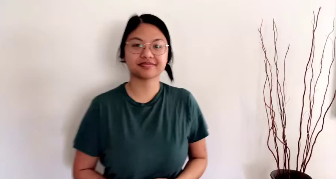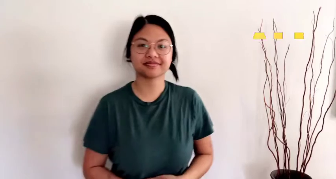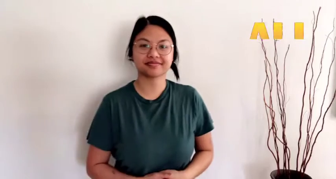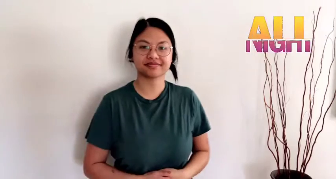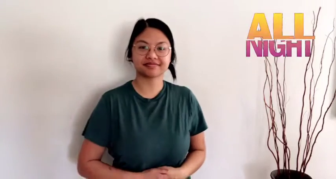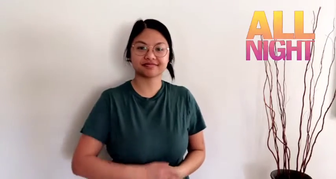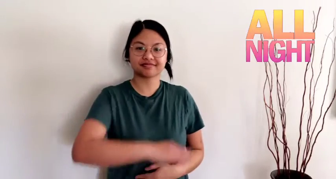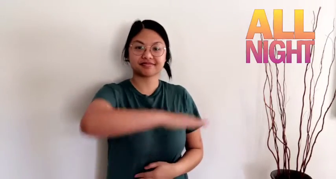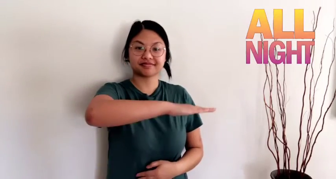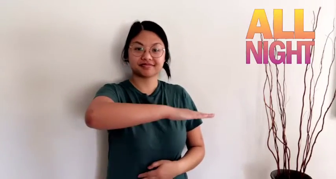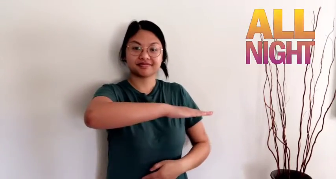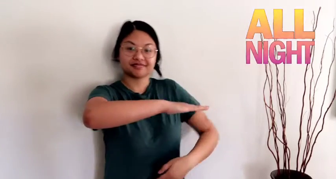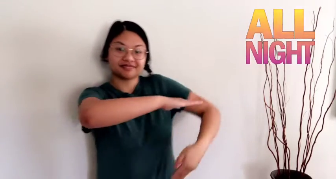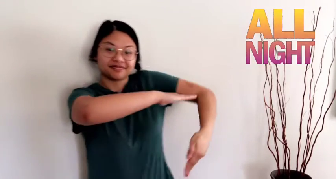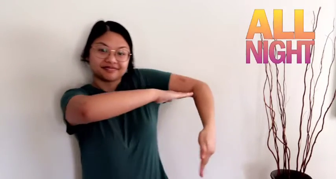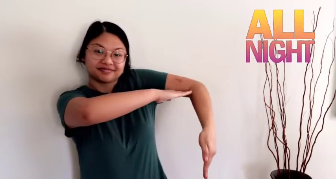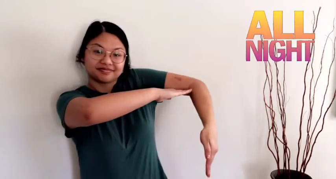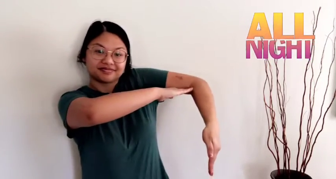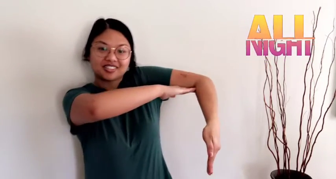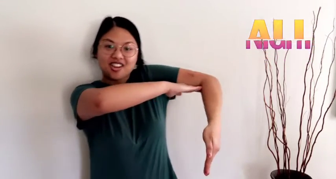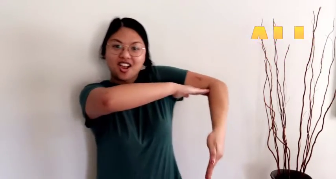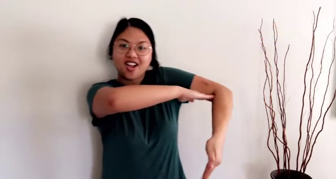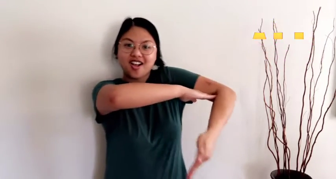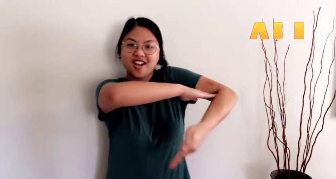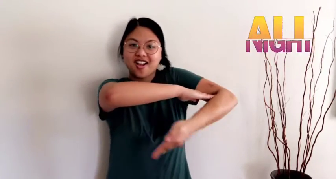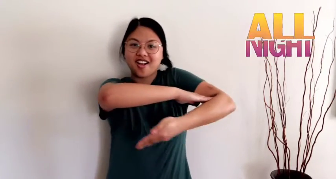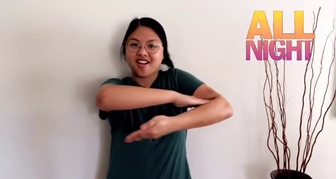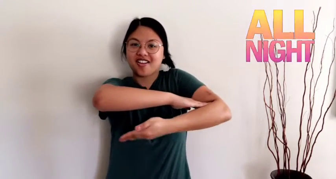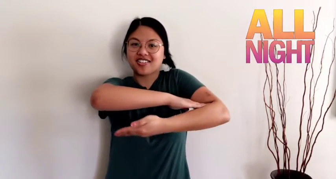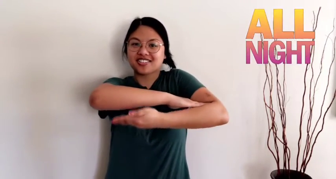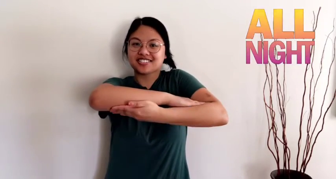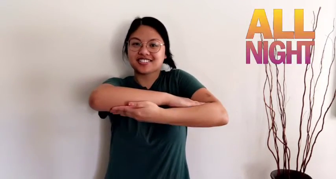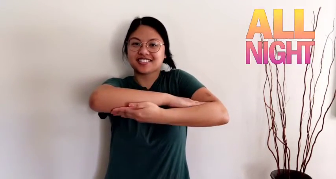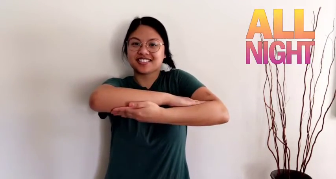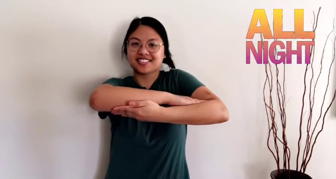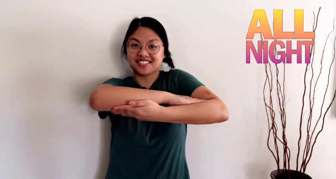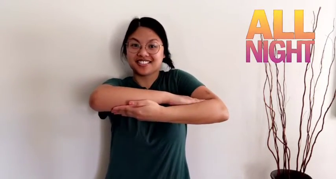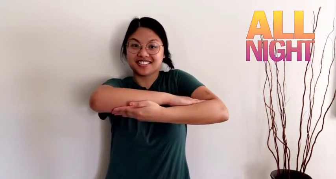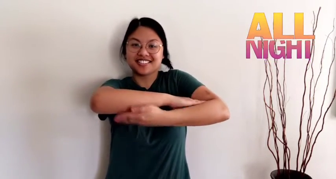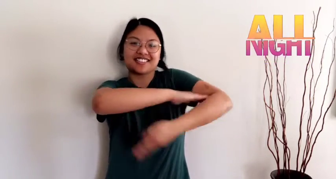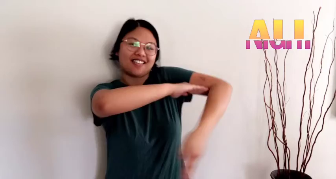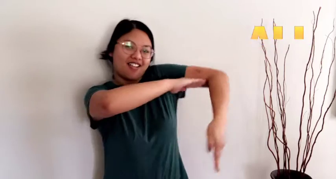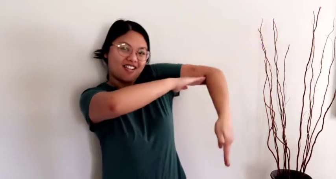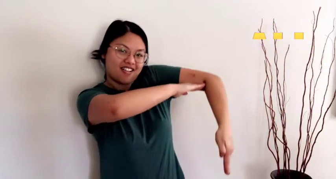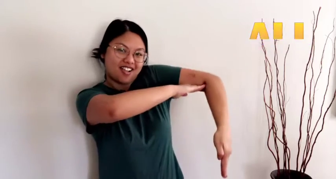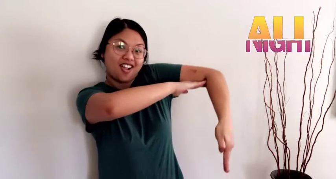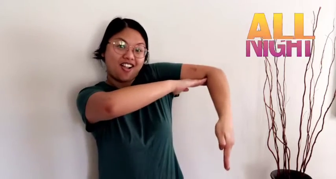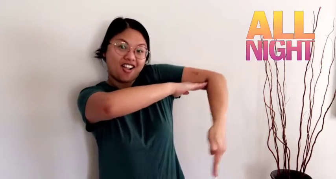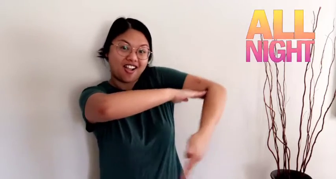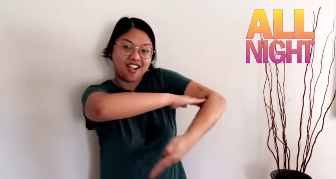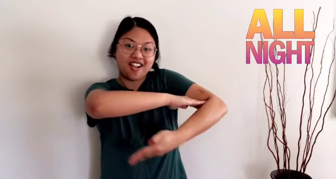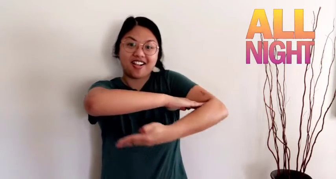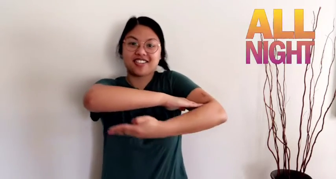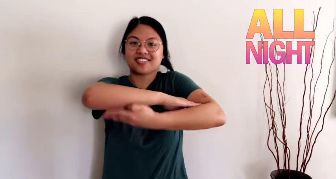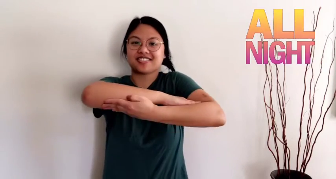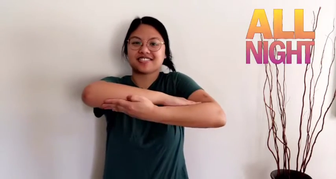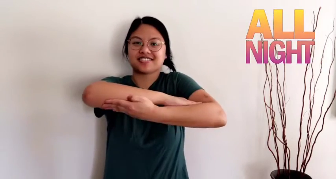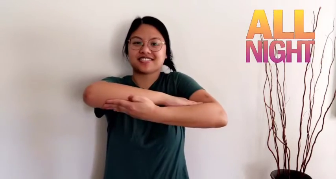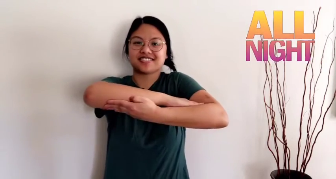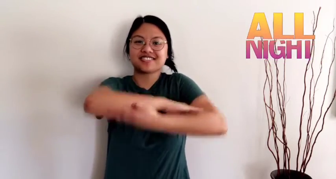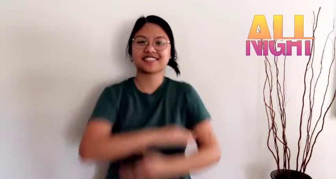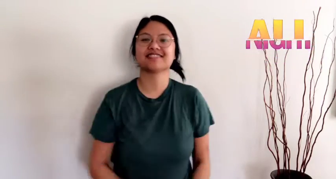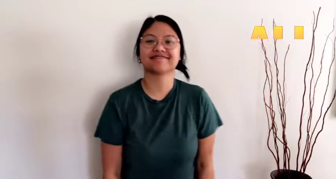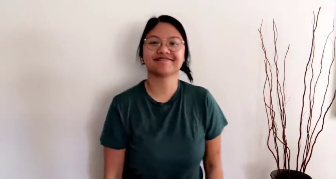ALL NIGHT